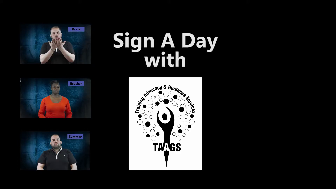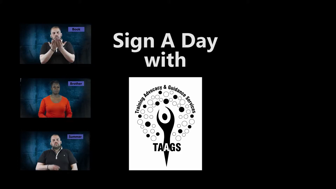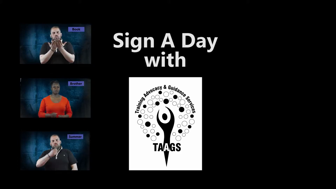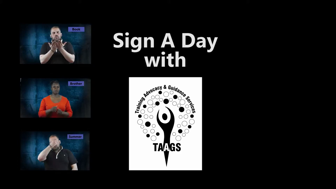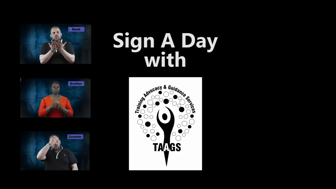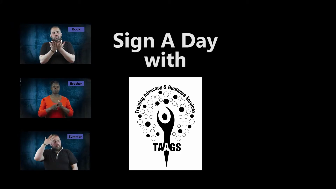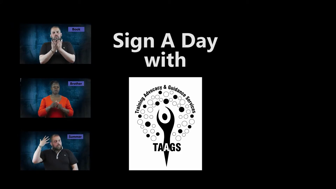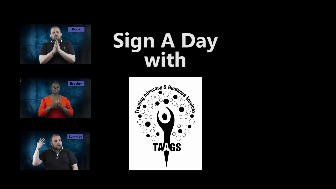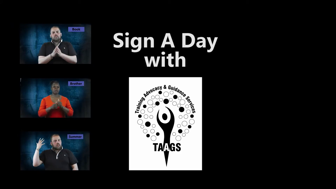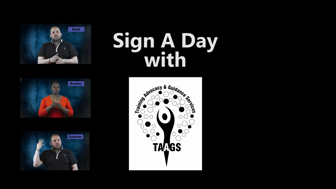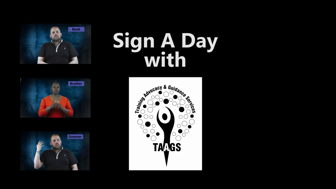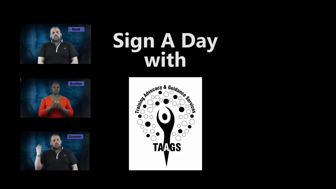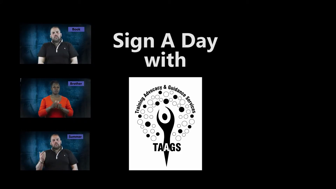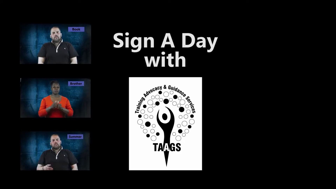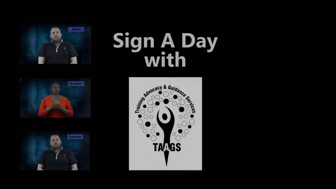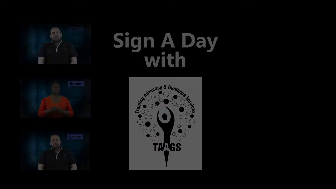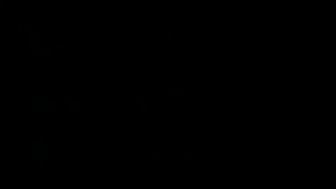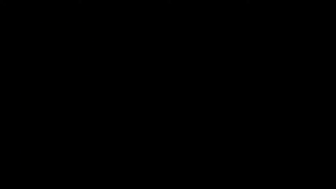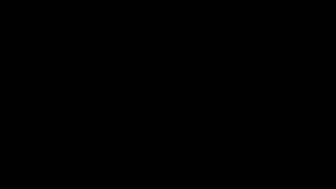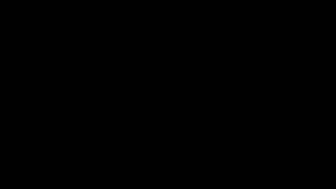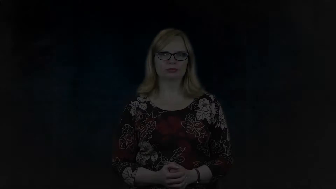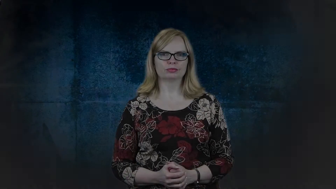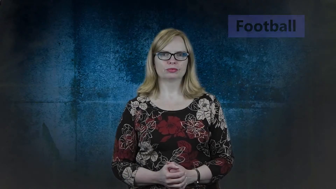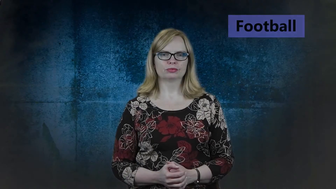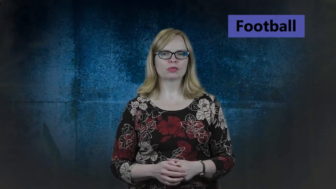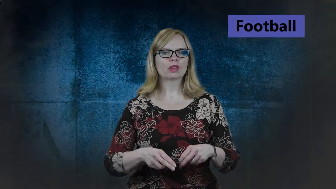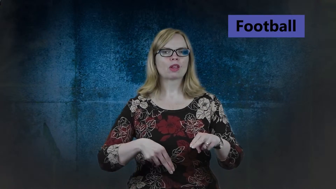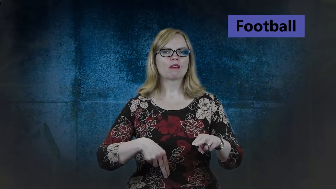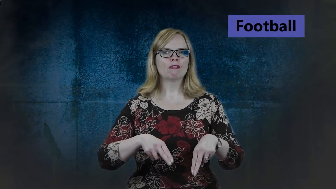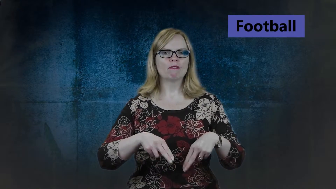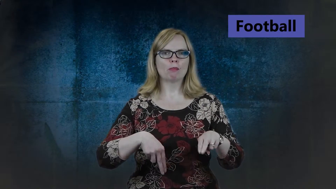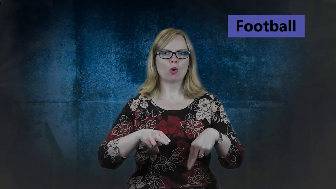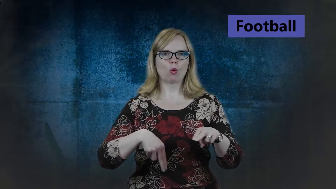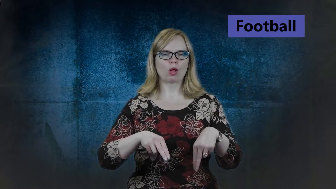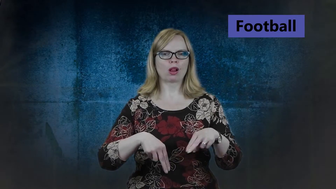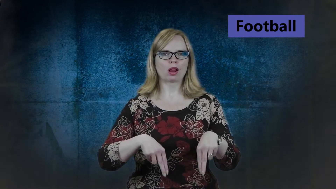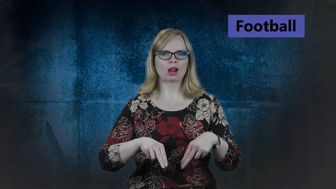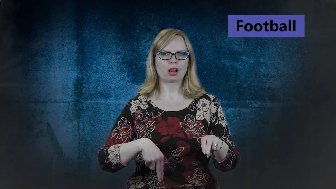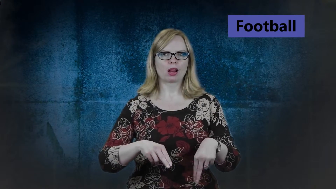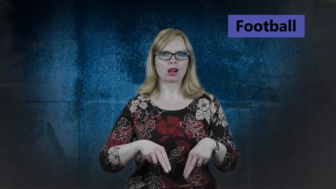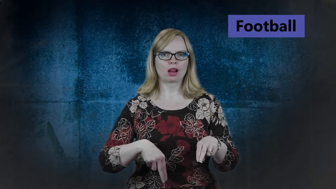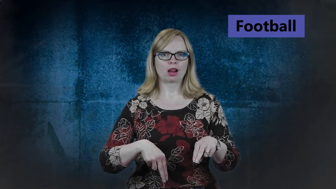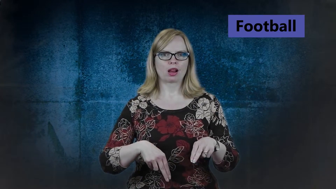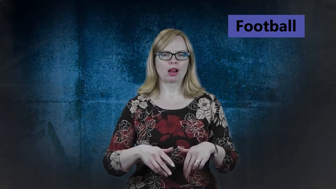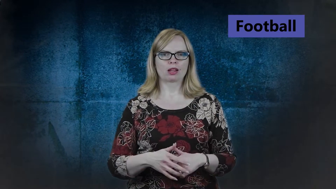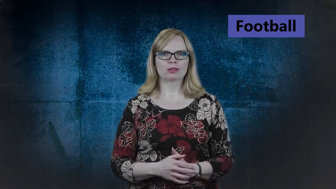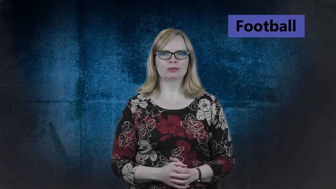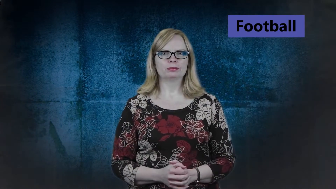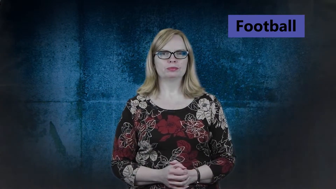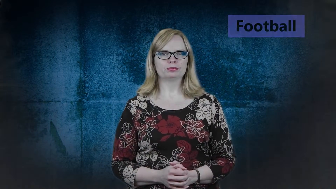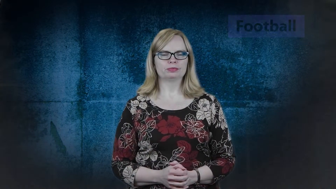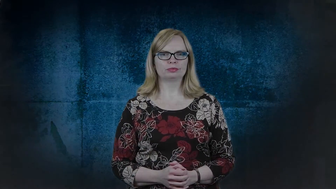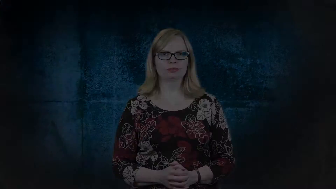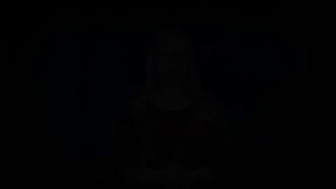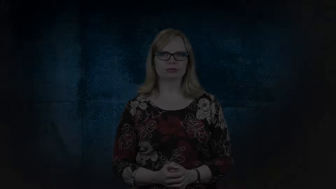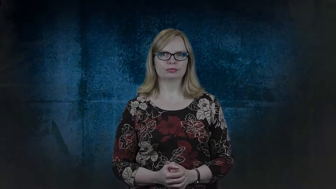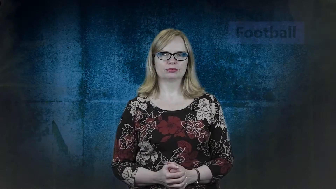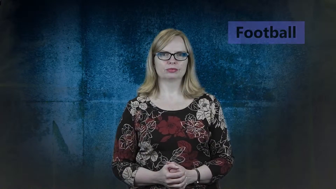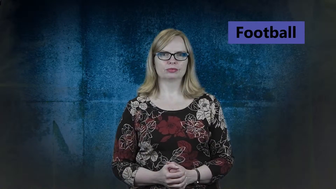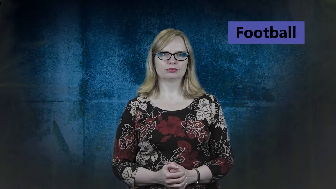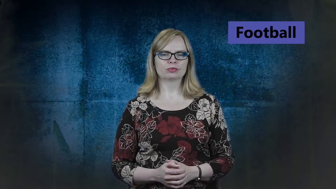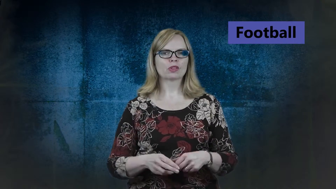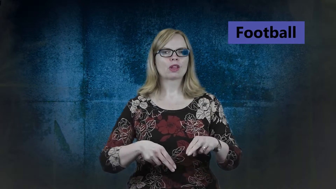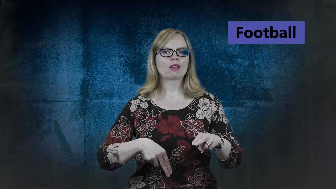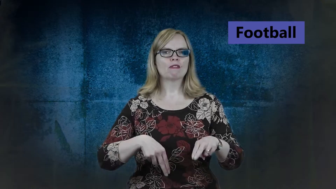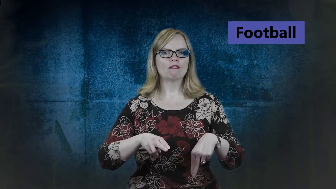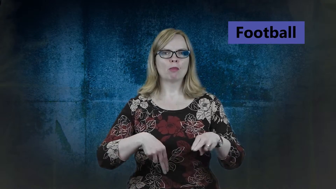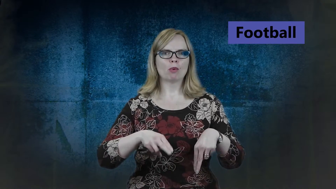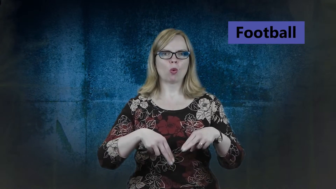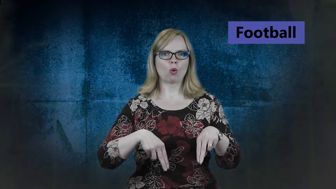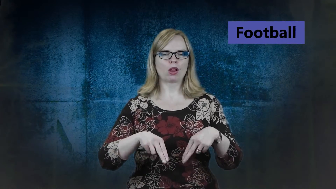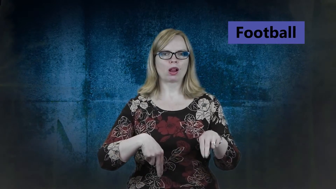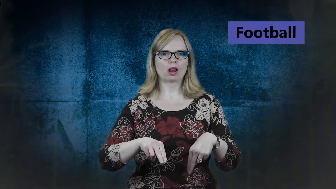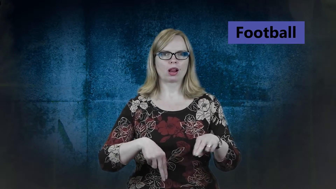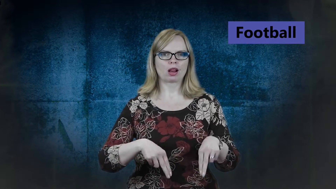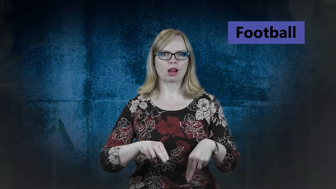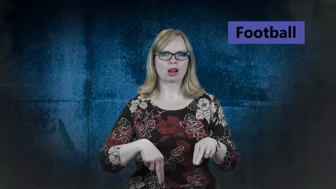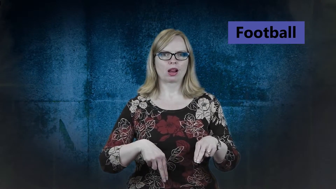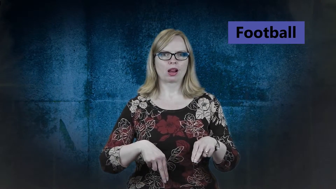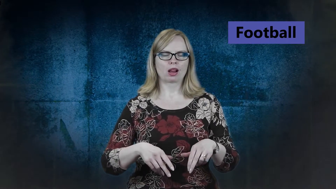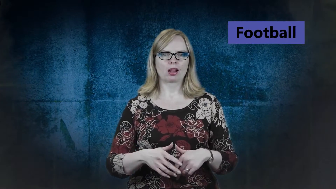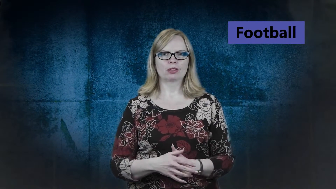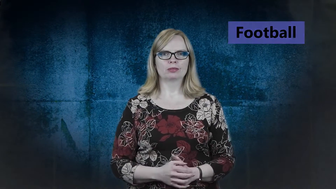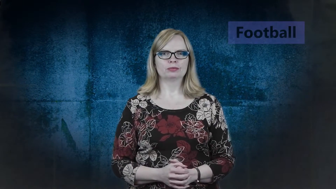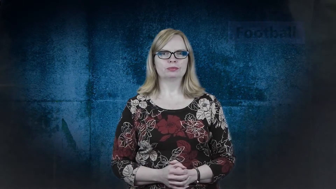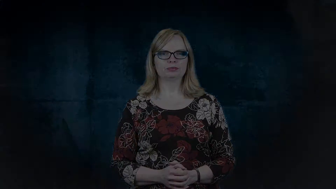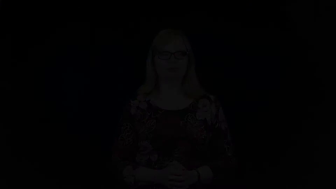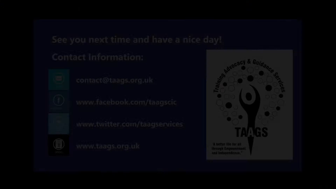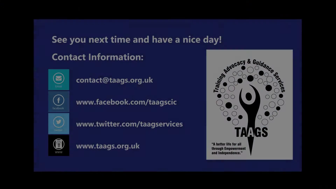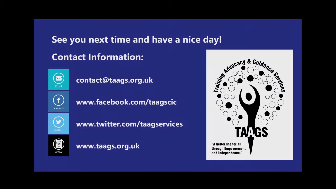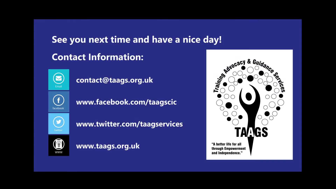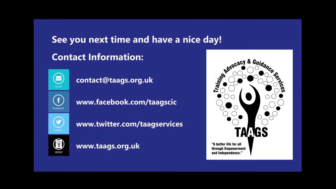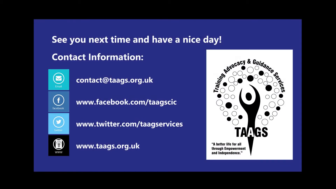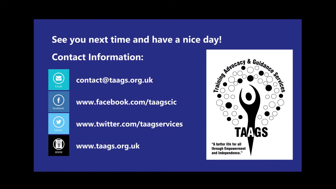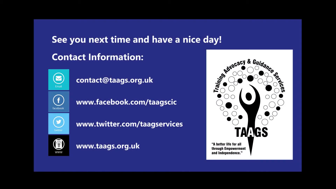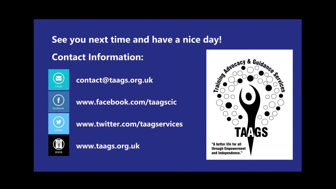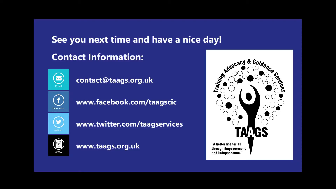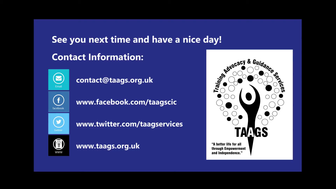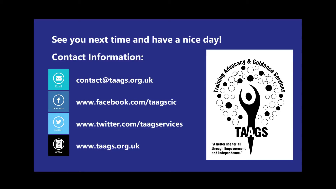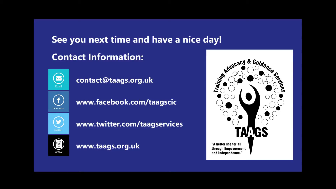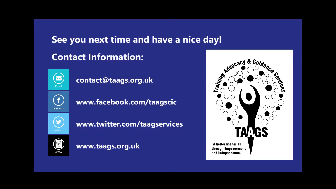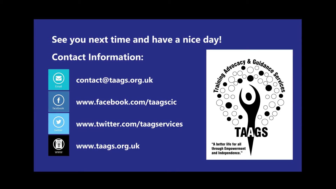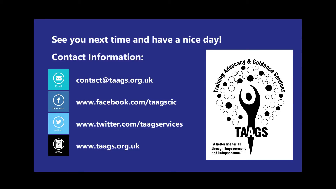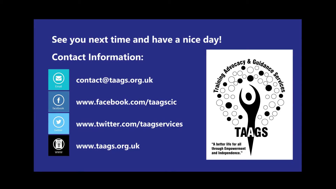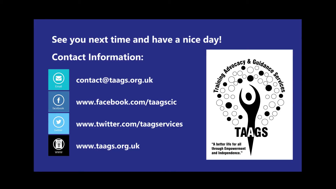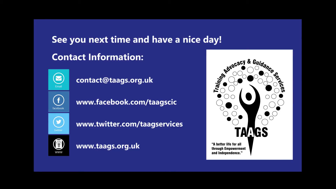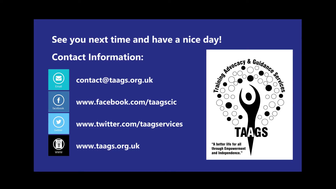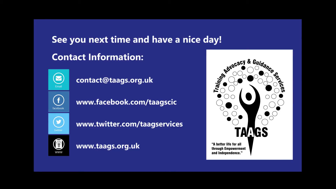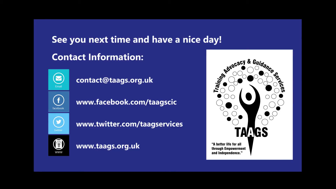Football